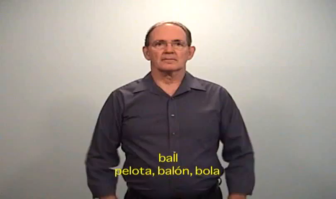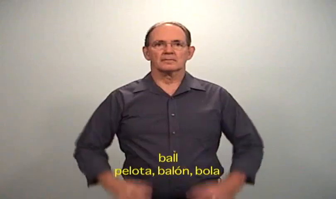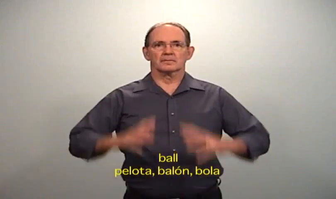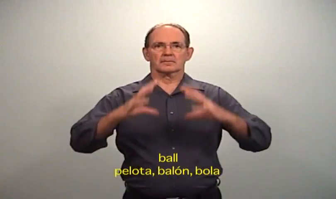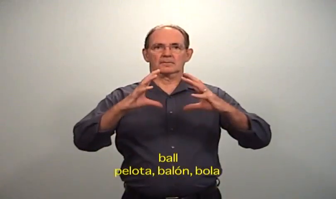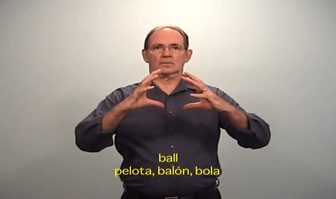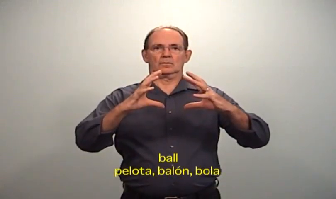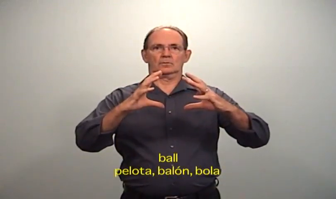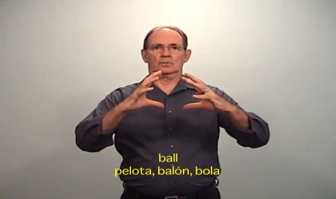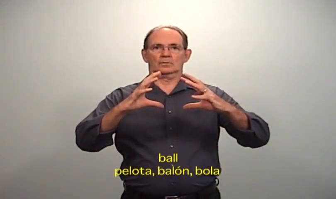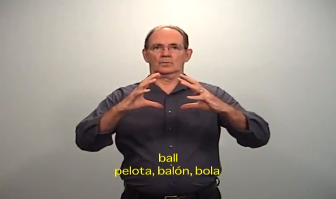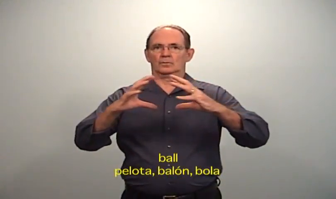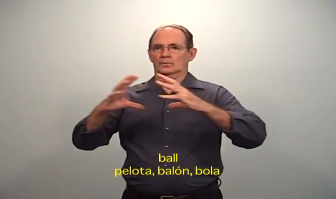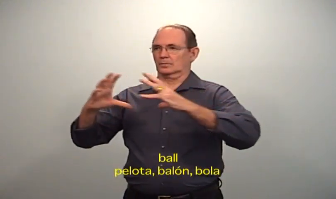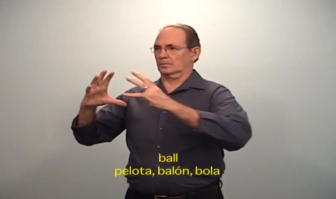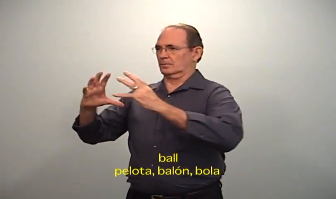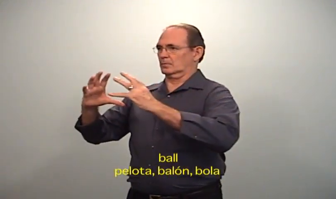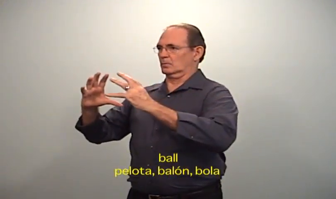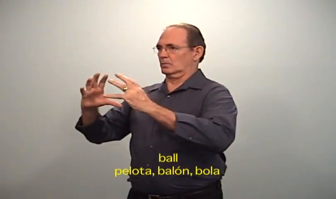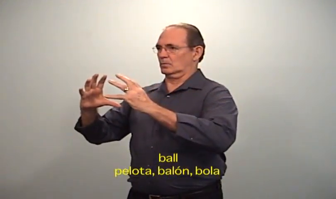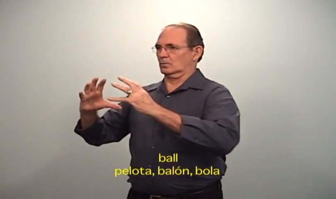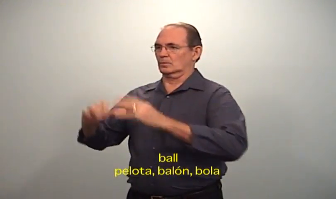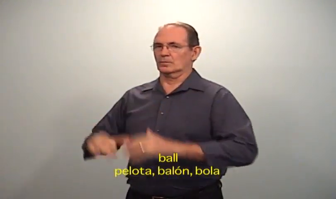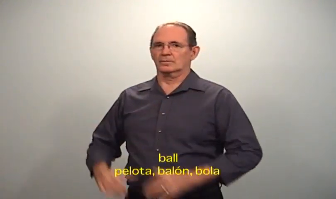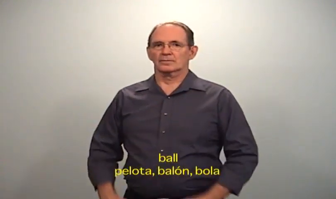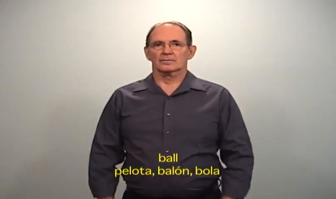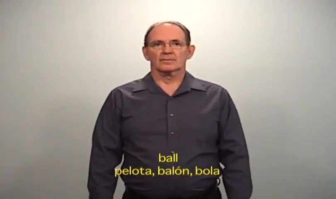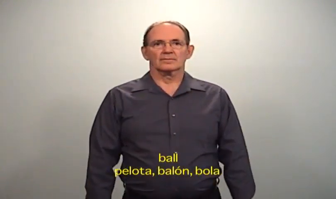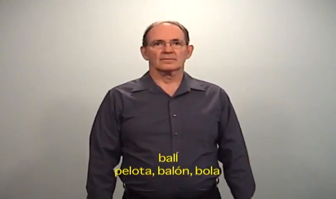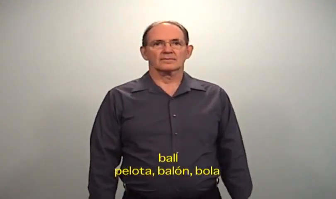Ball